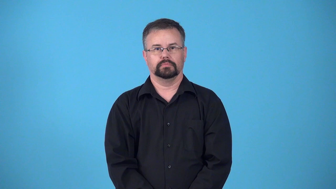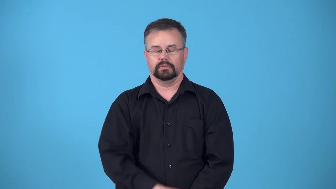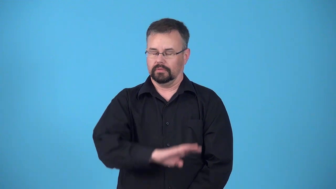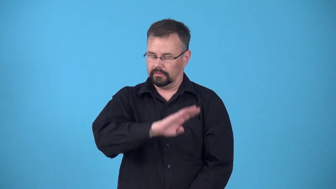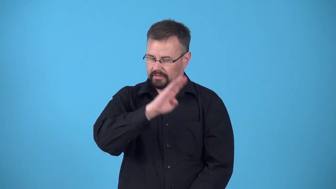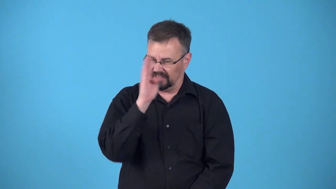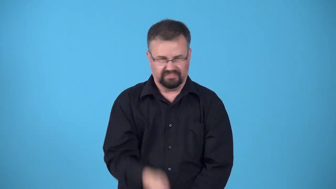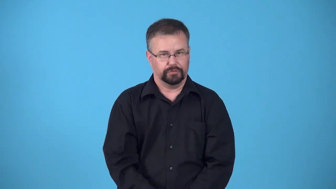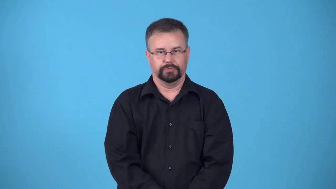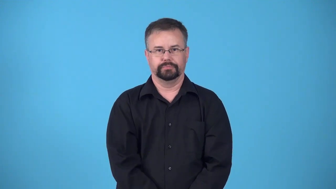when pigs fly